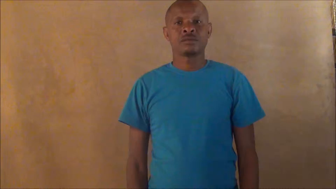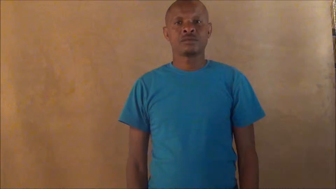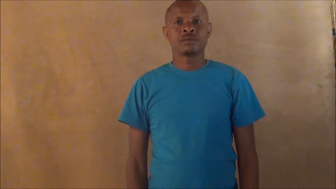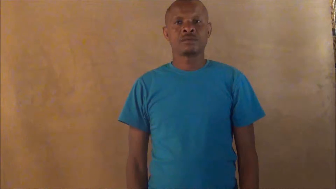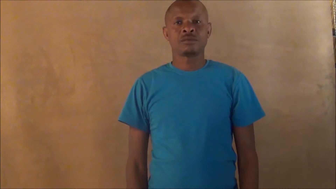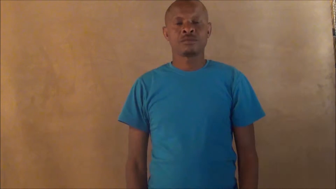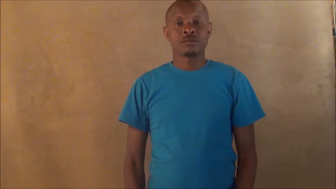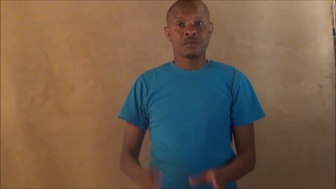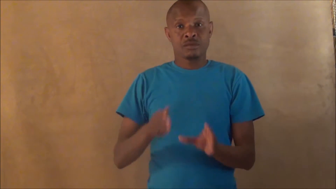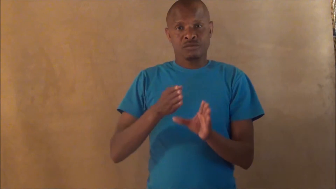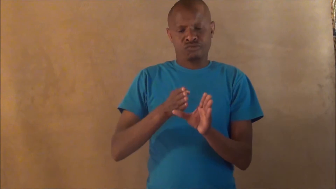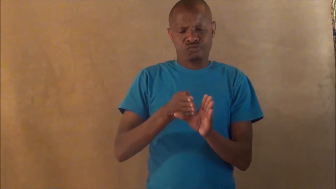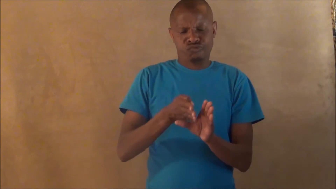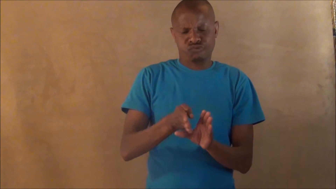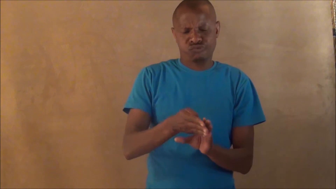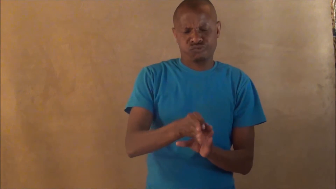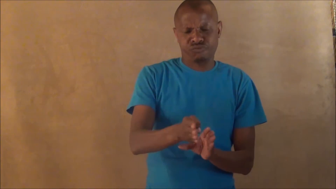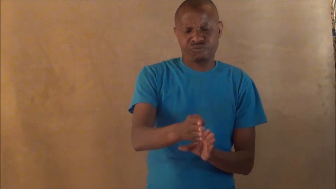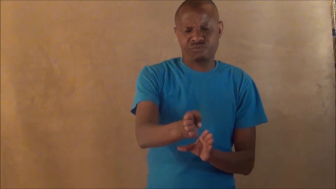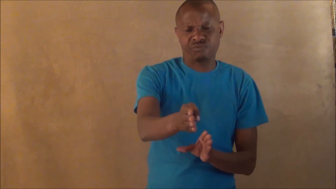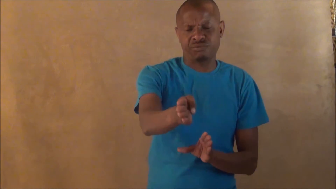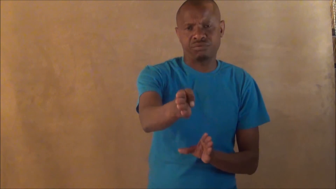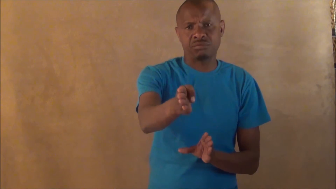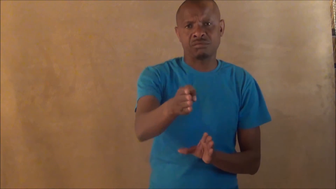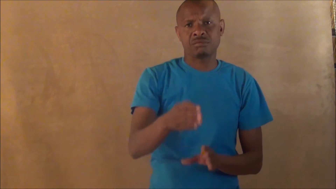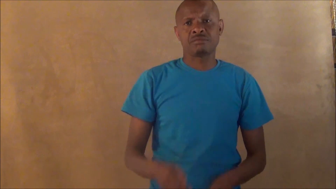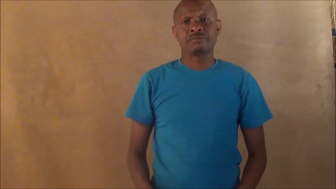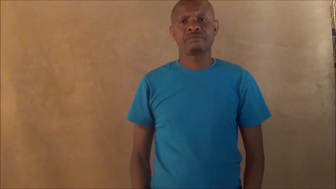ditches